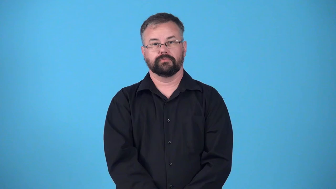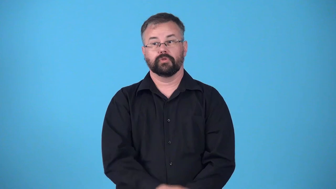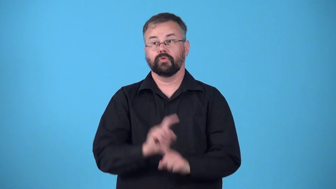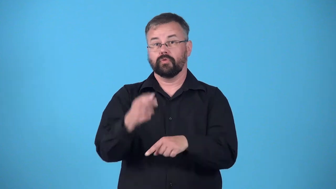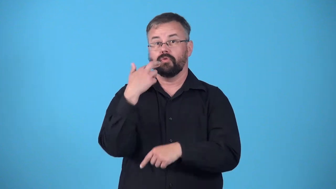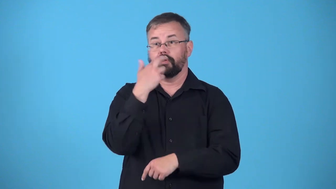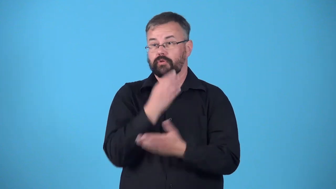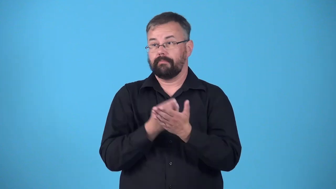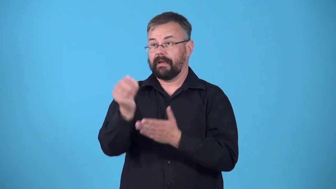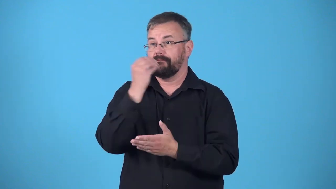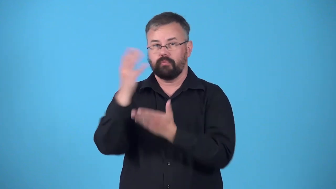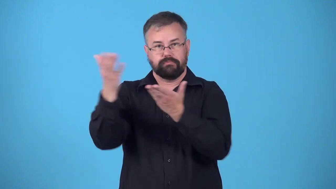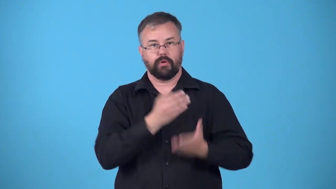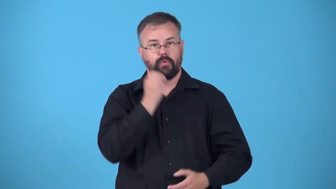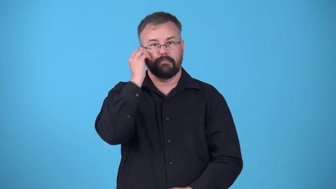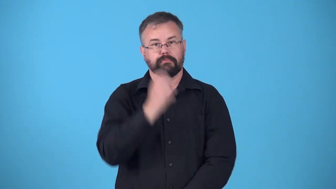carry out